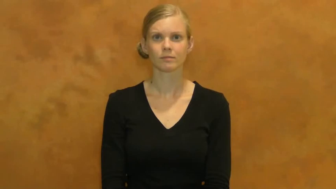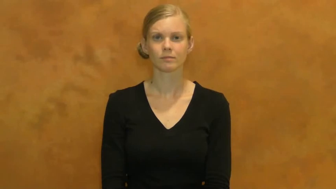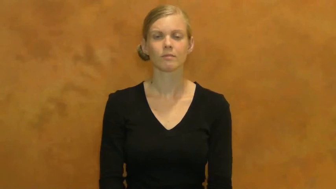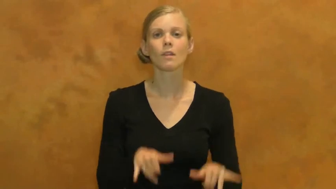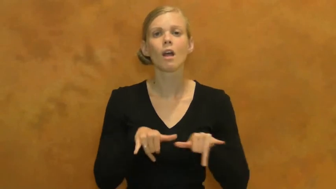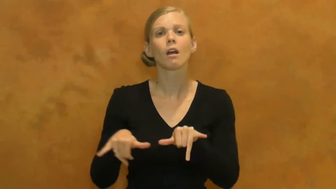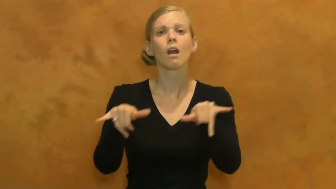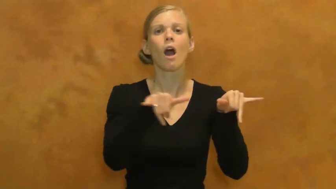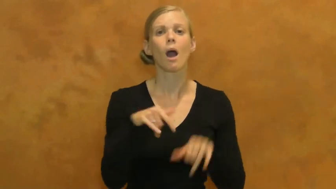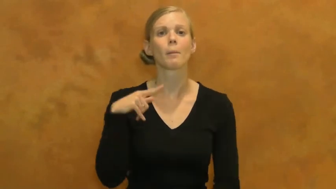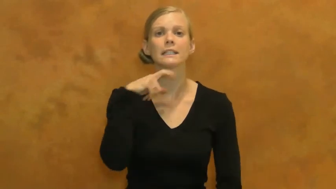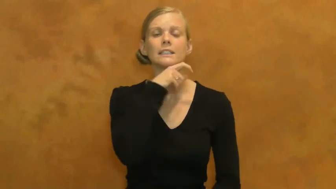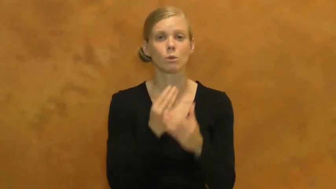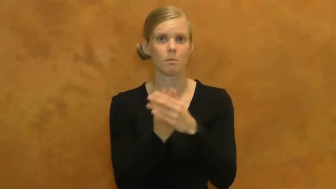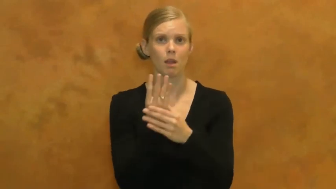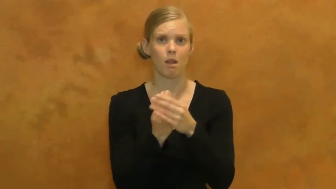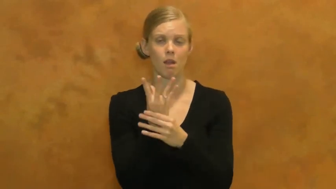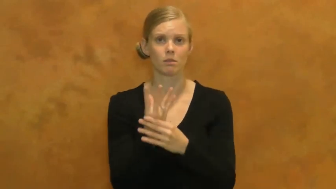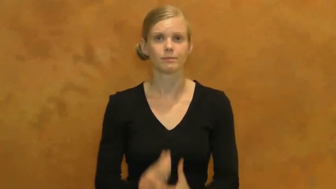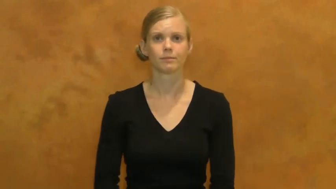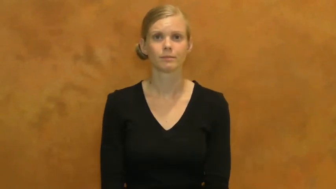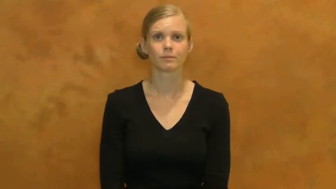barley